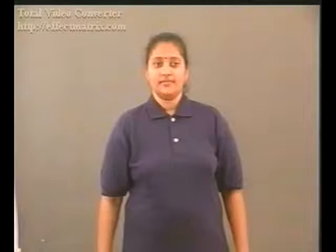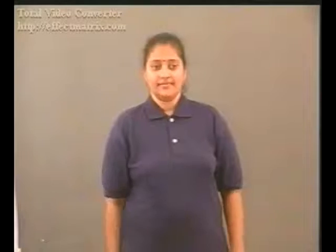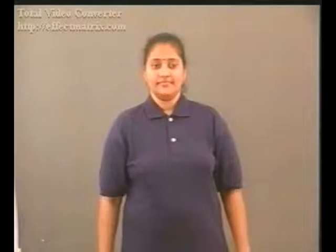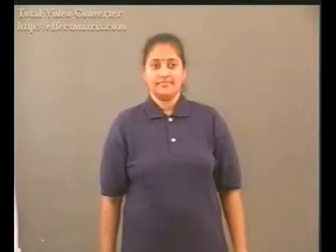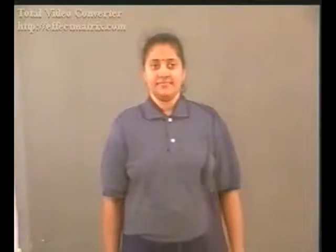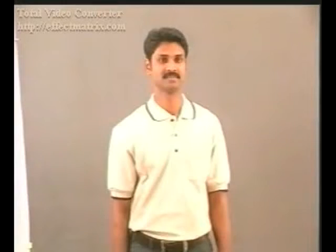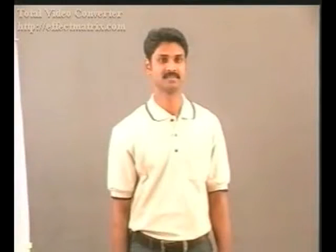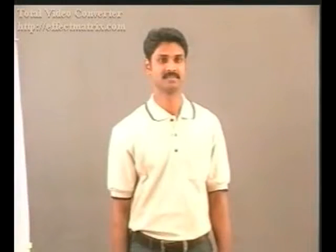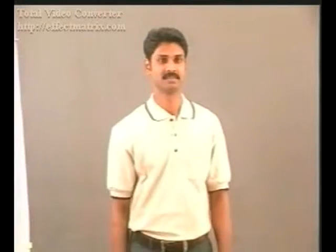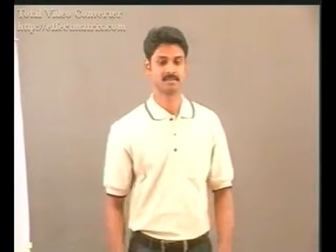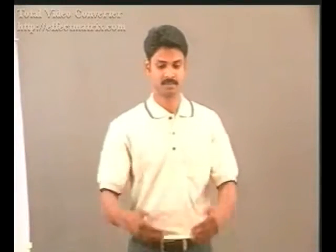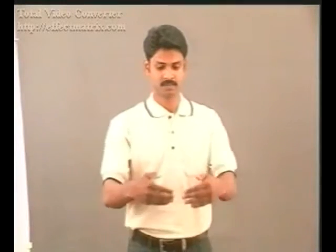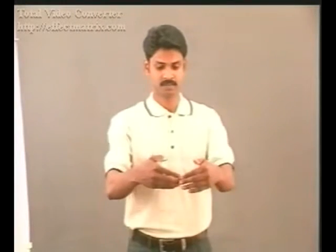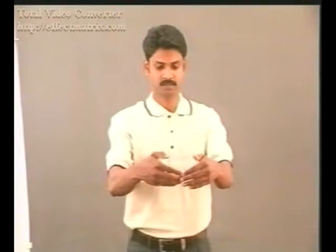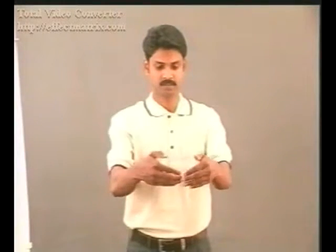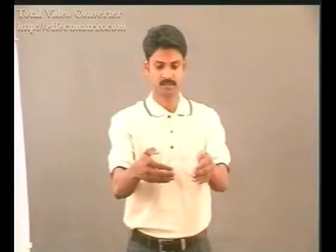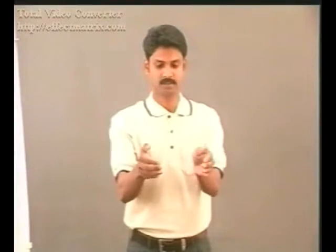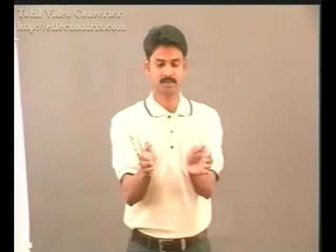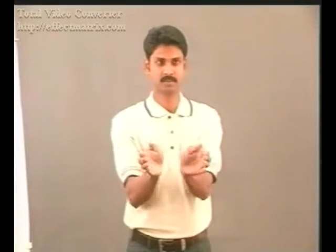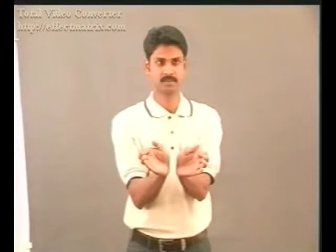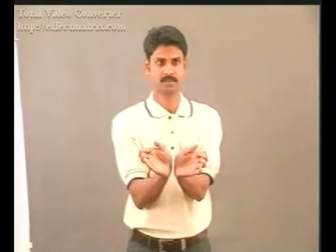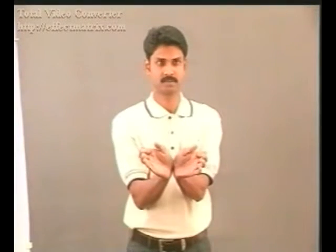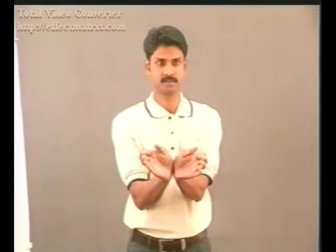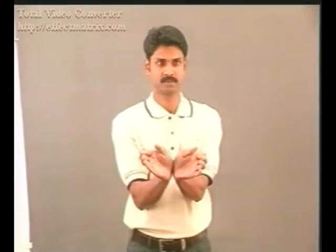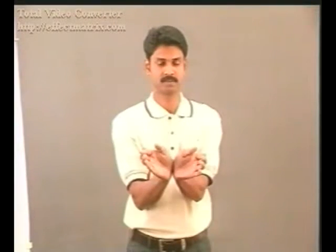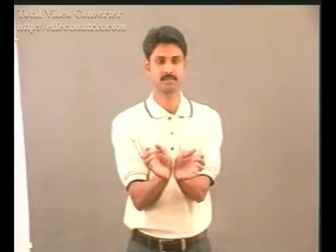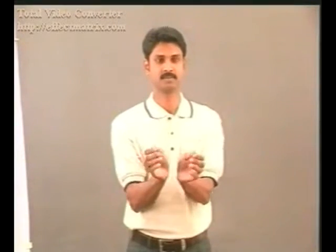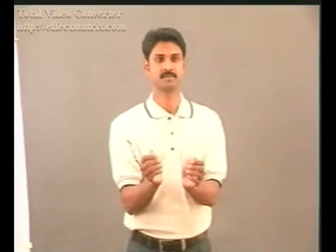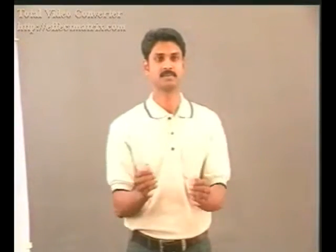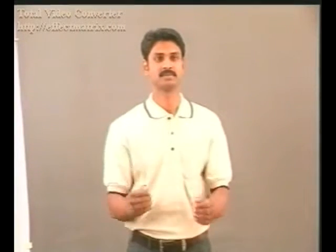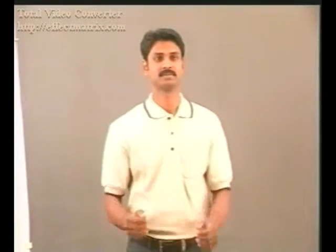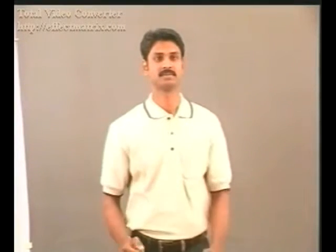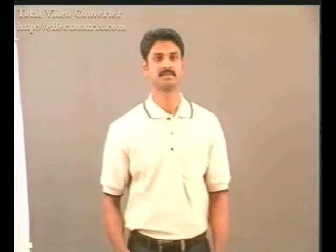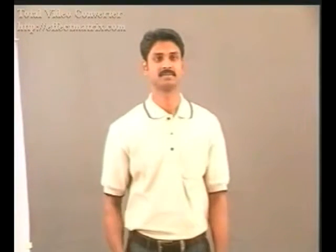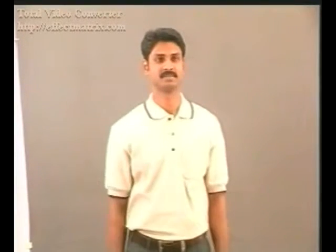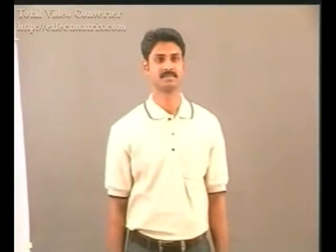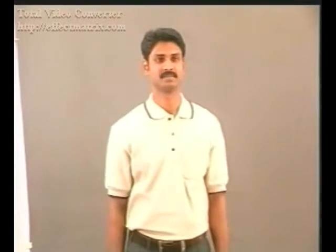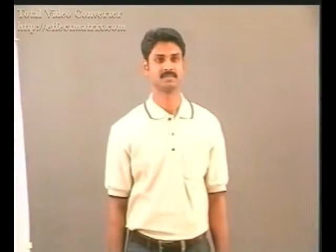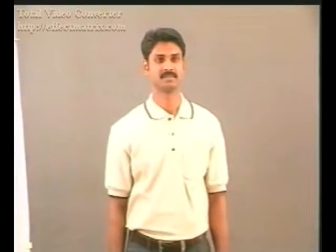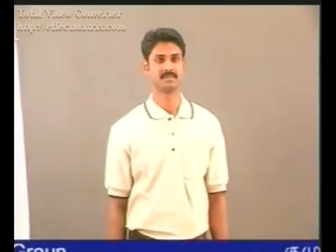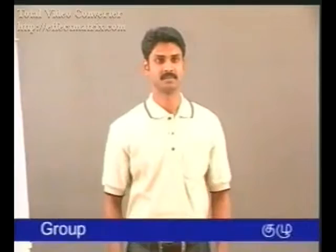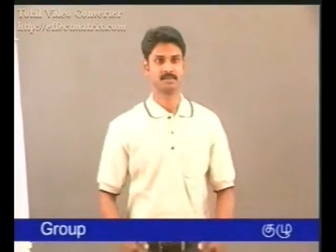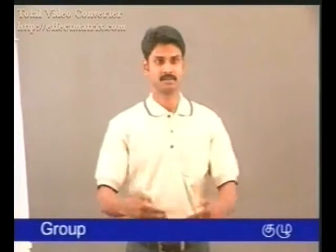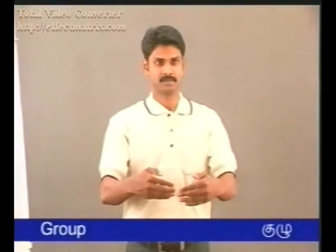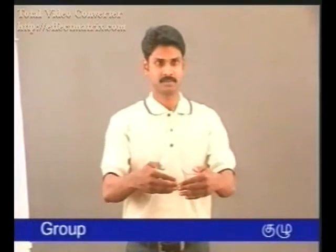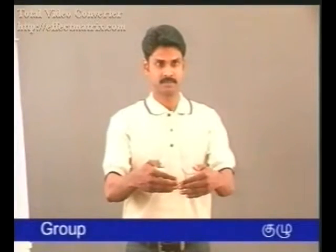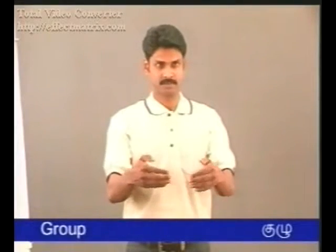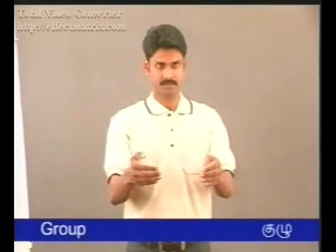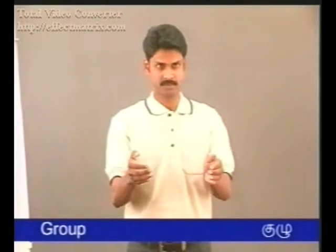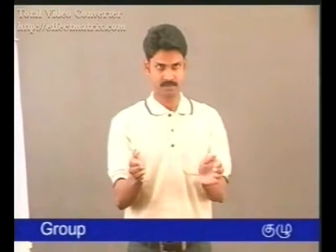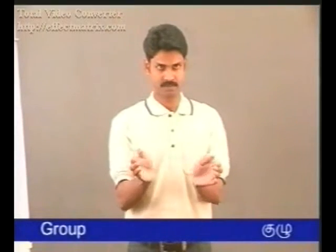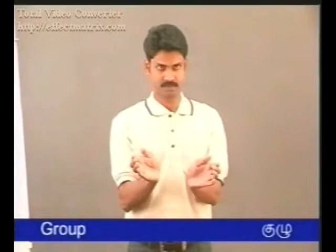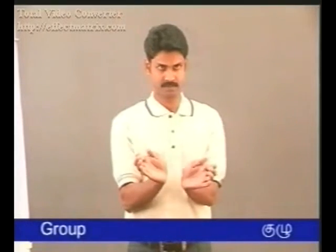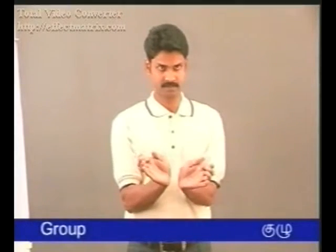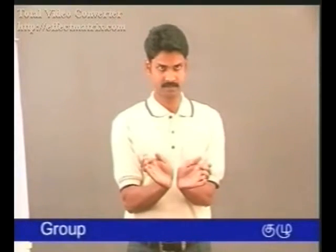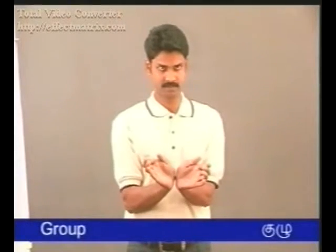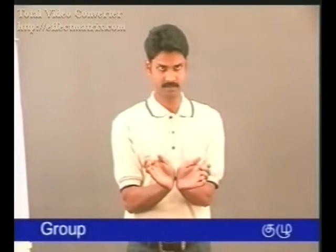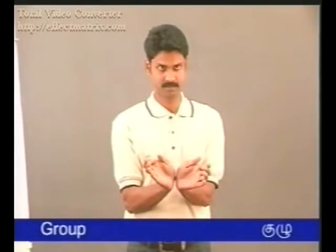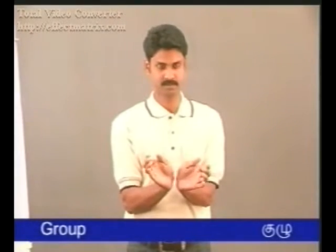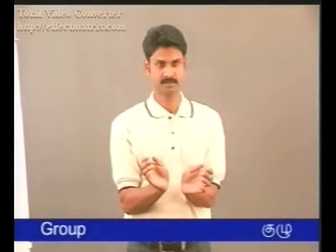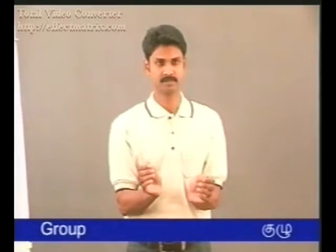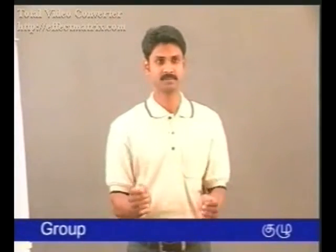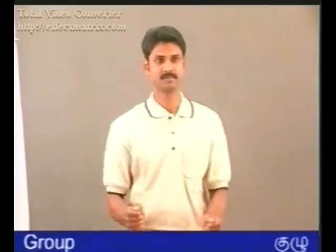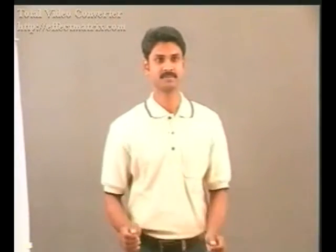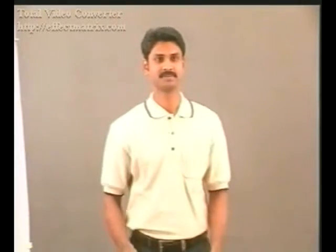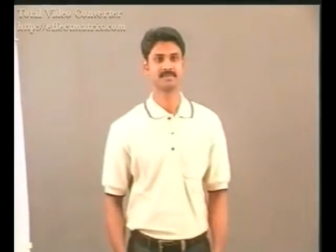group